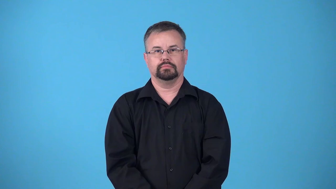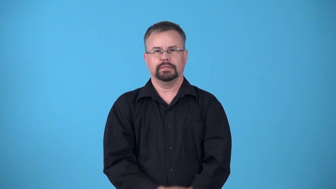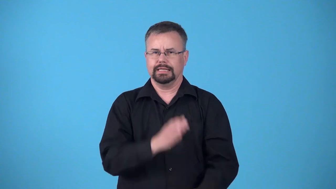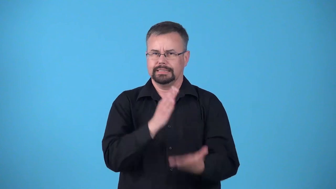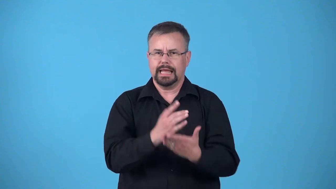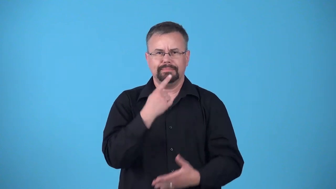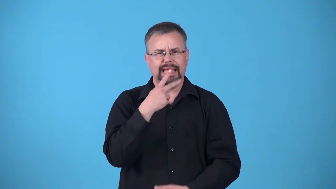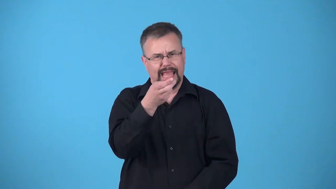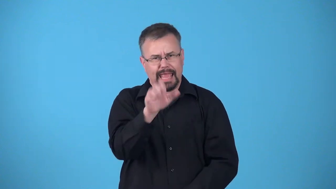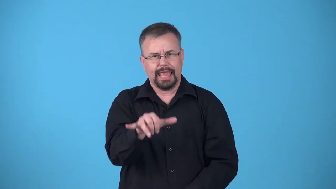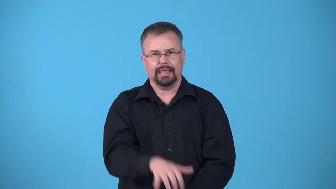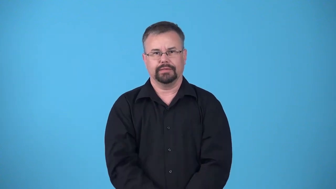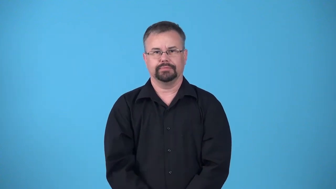hay is for horses